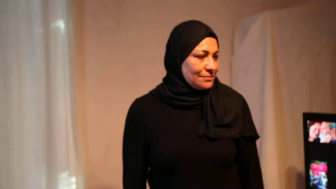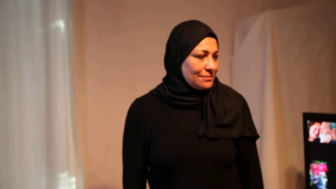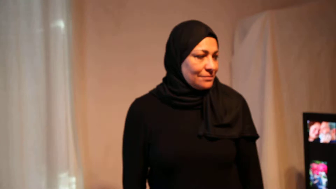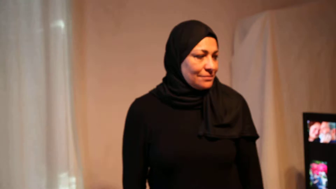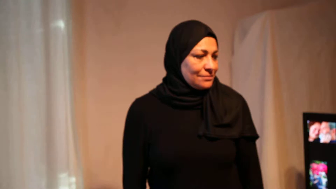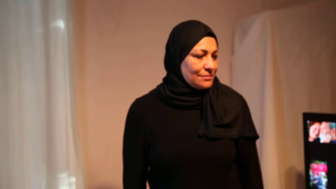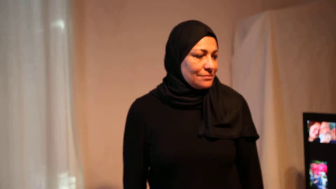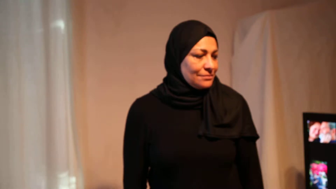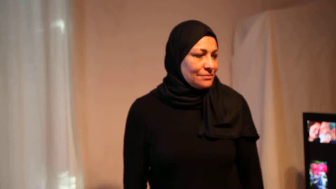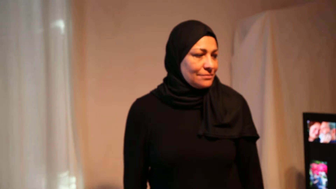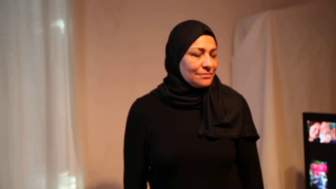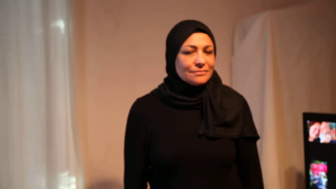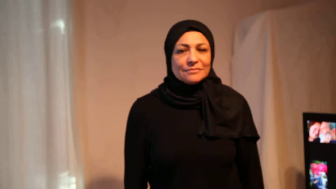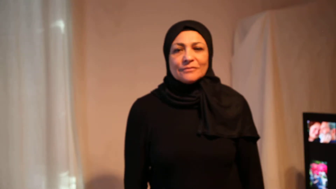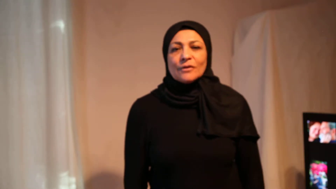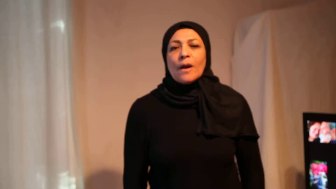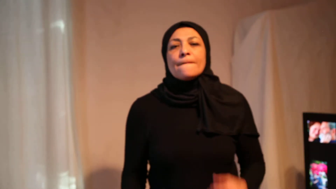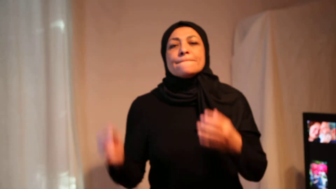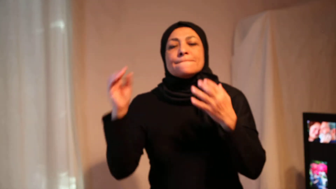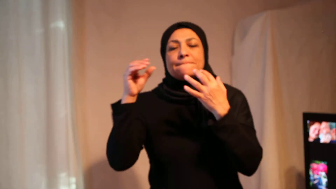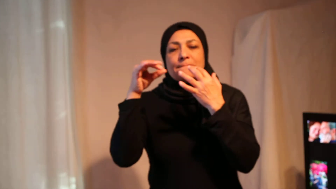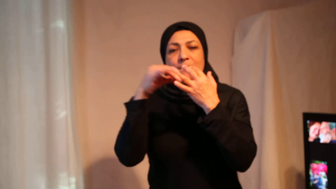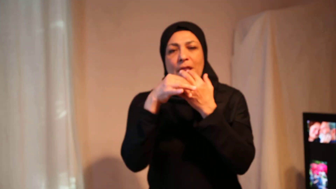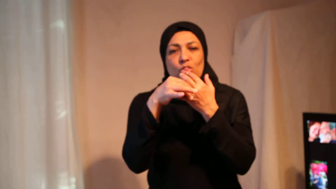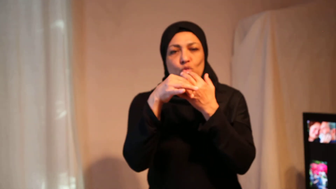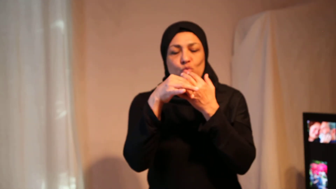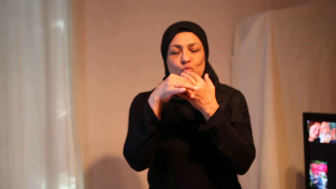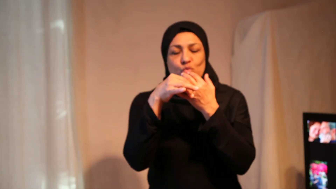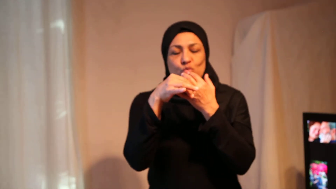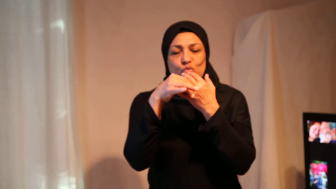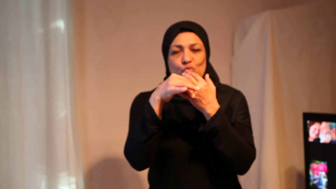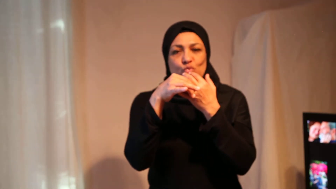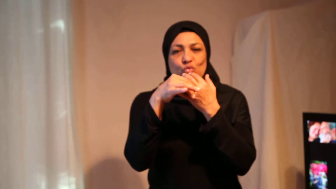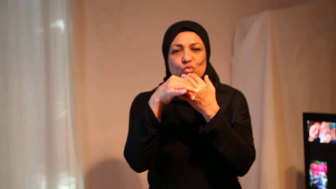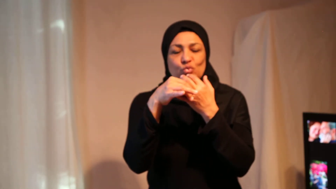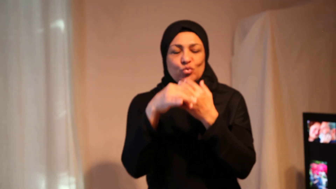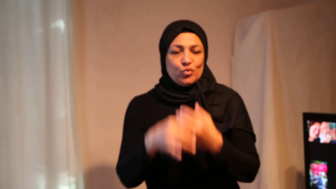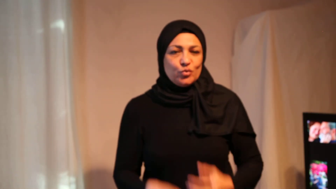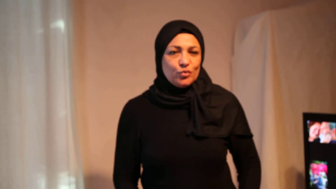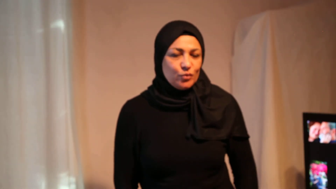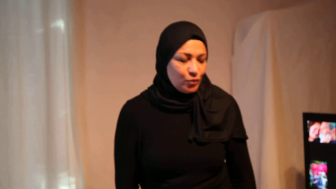wife